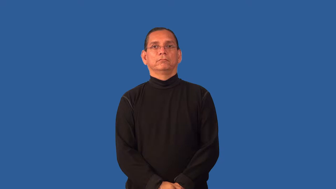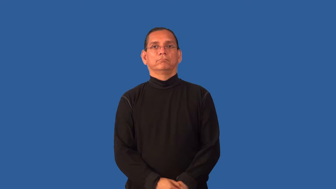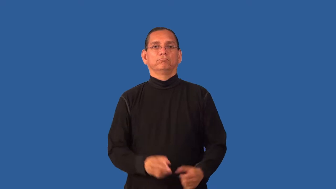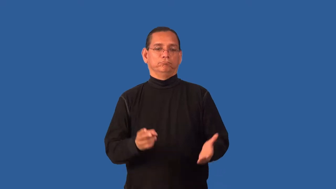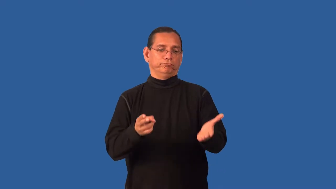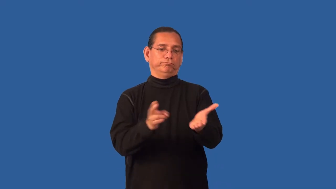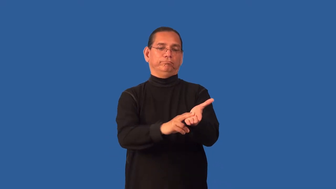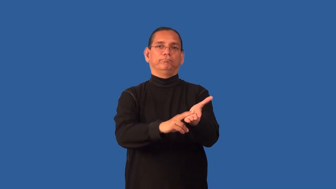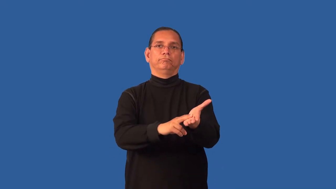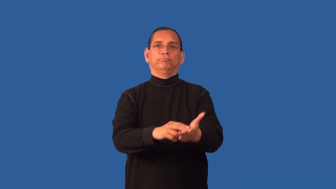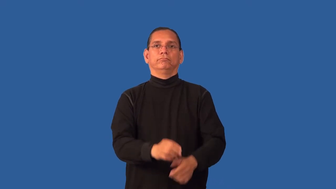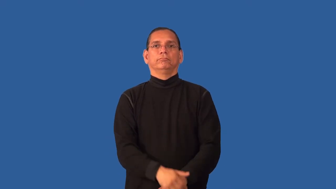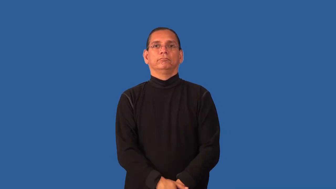enroll